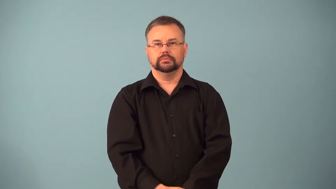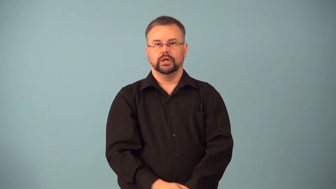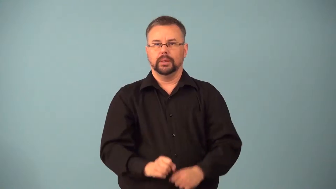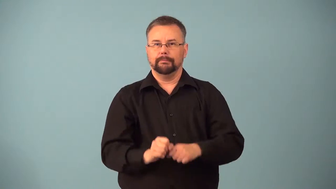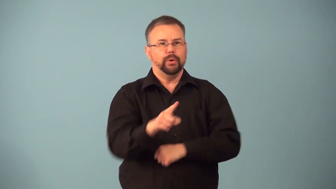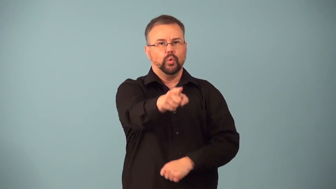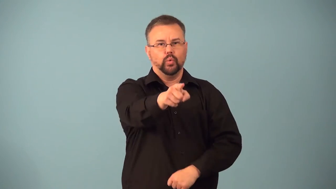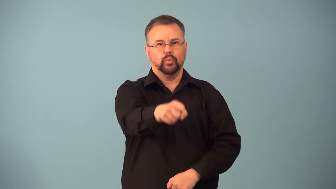fly,hurl,liner,came flying like bullet